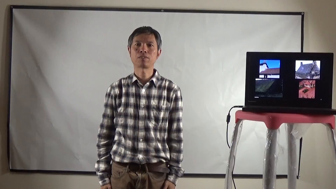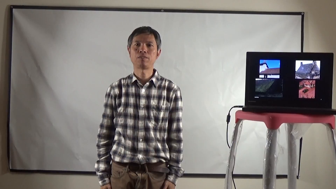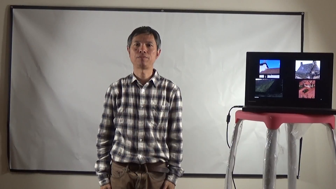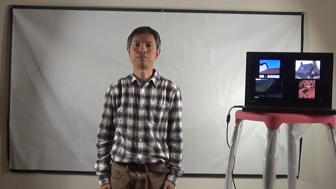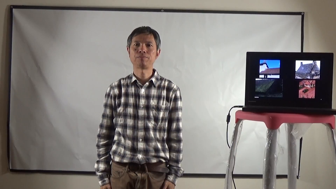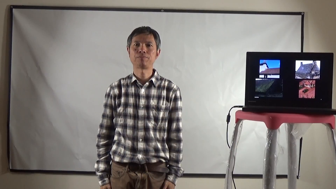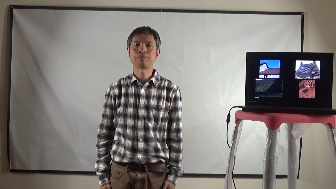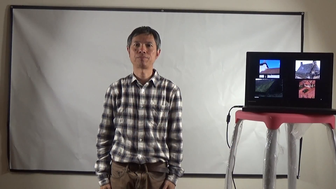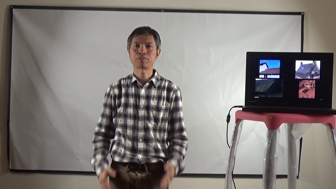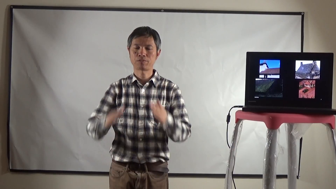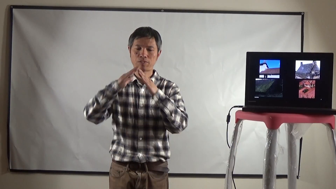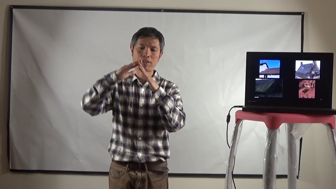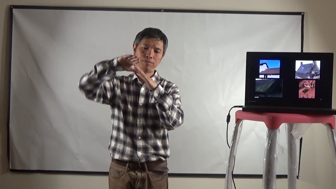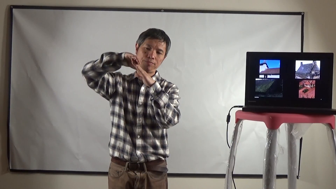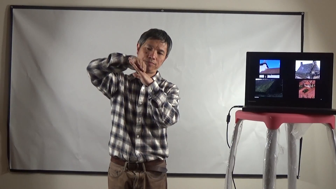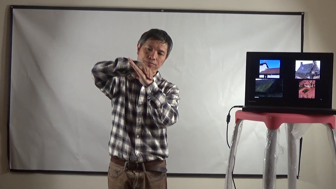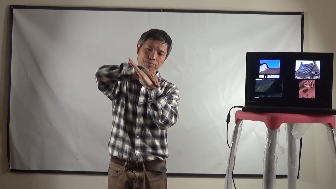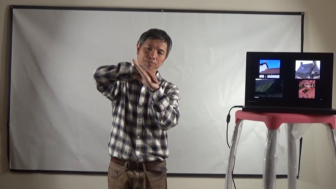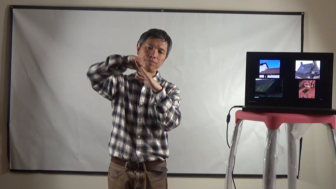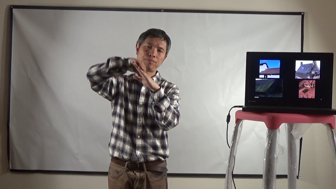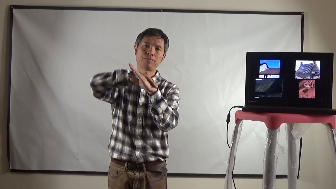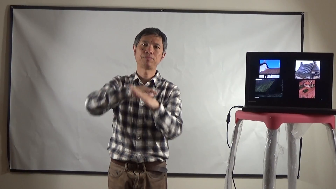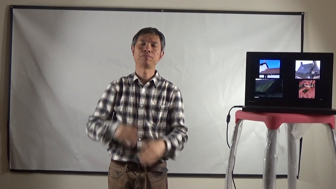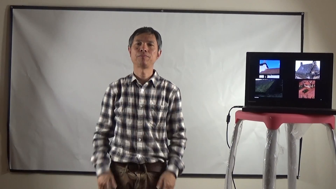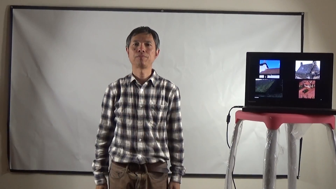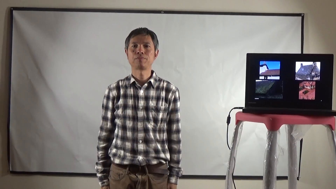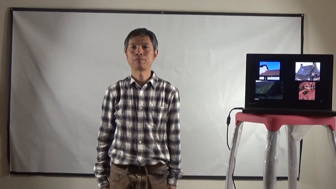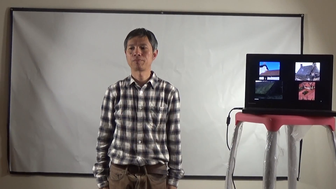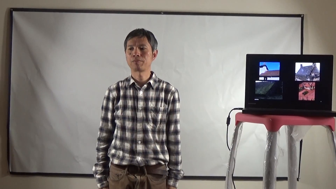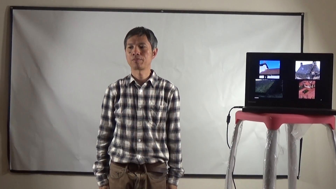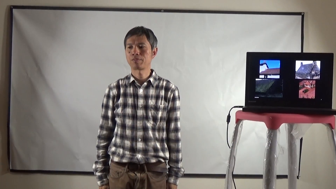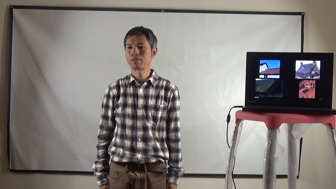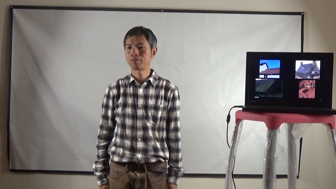roof